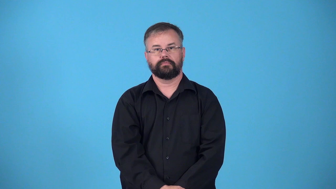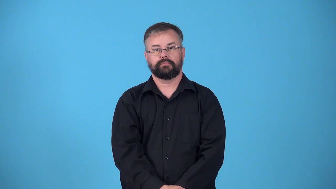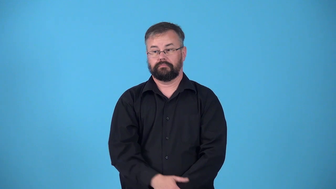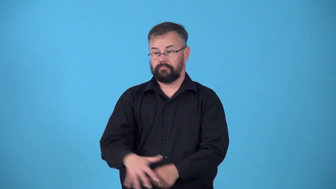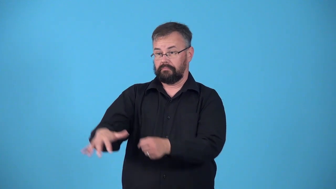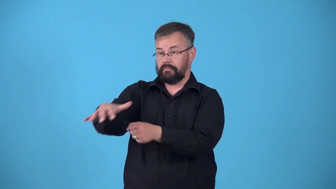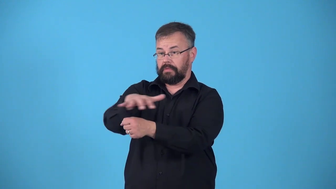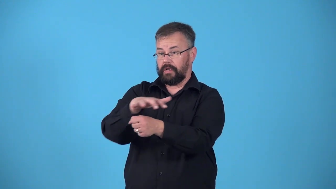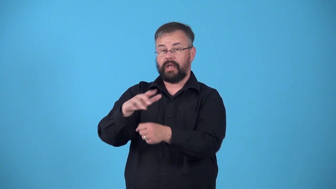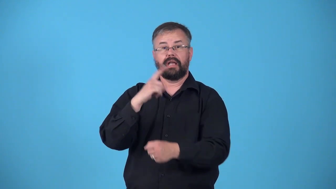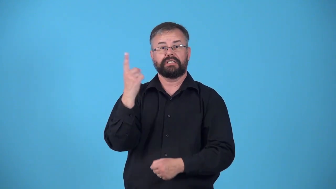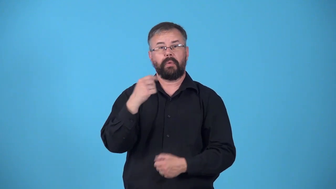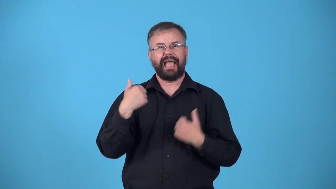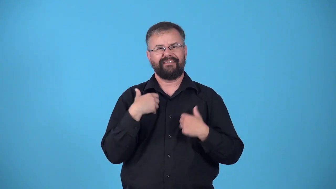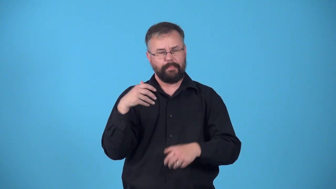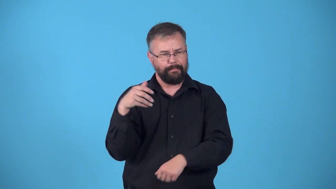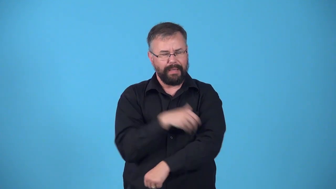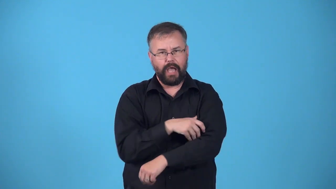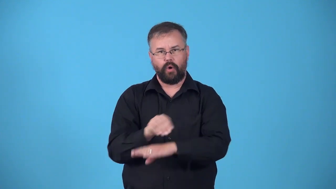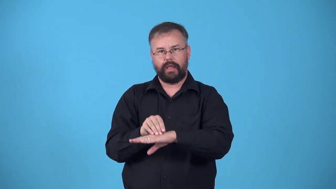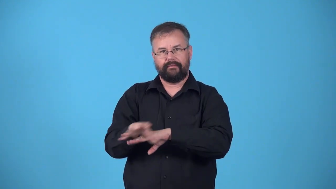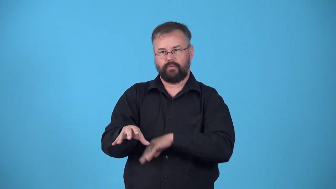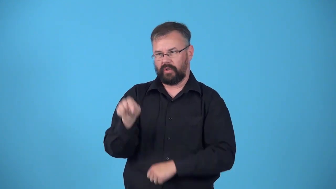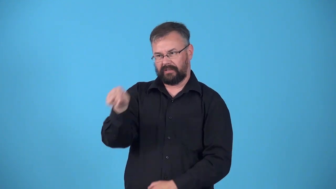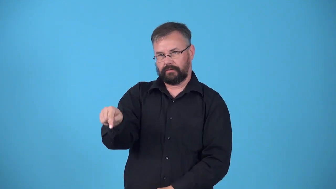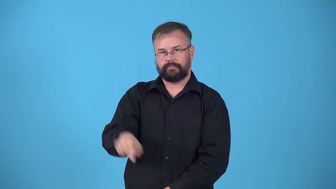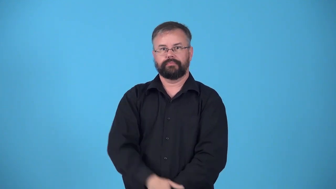orbit